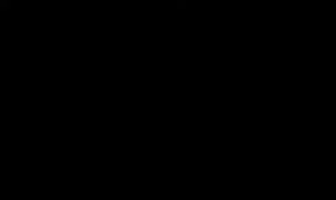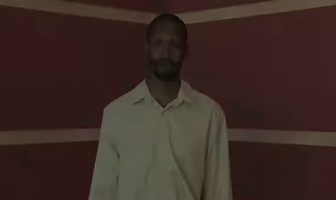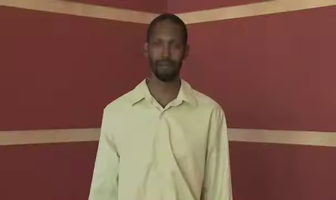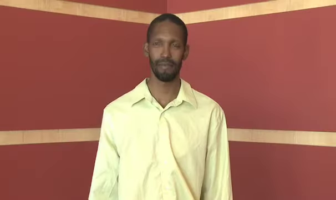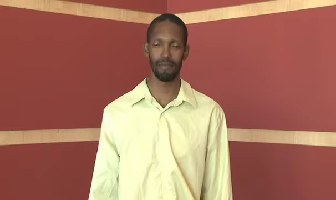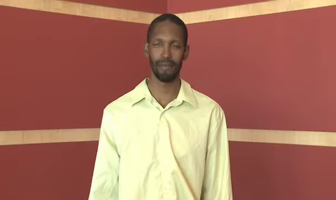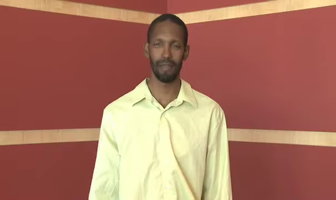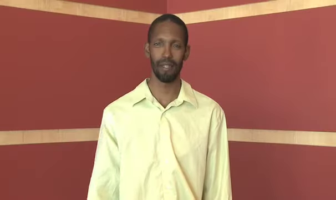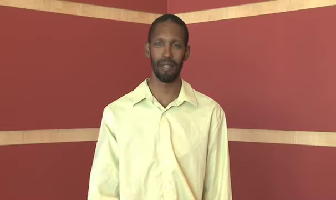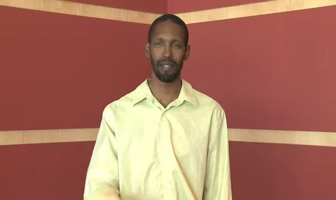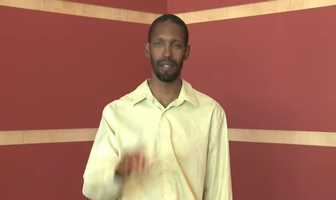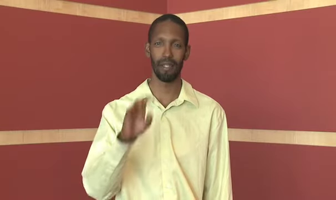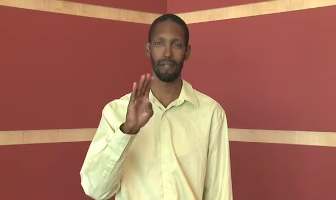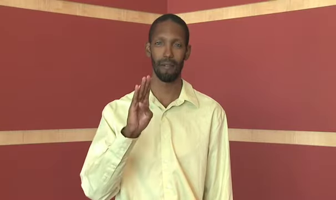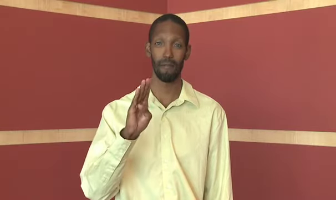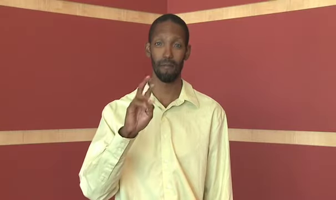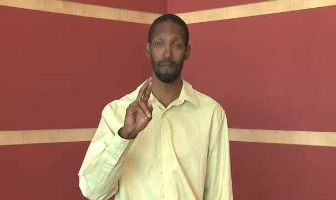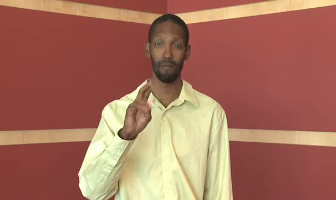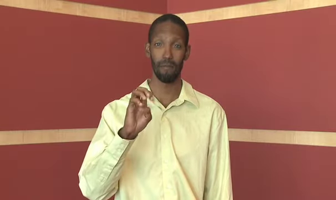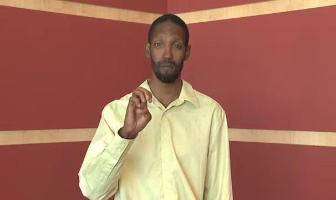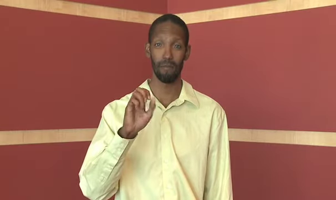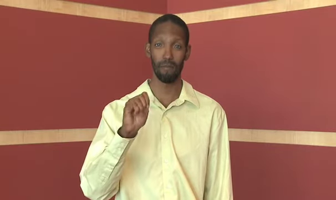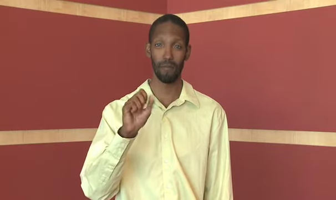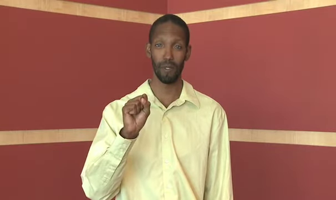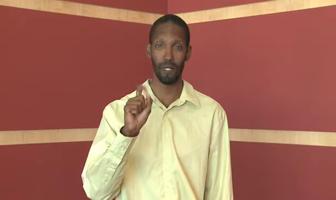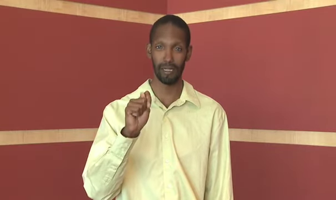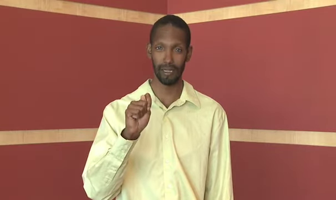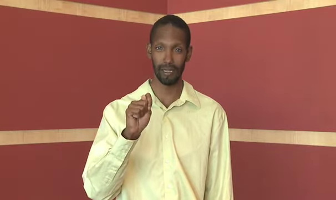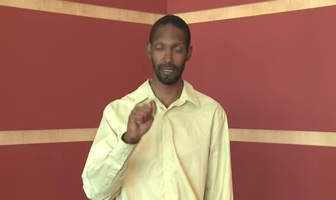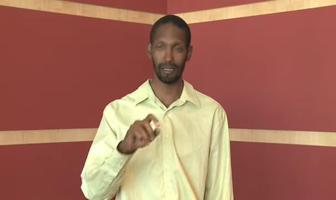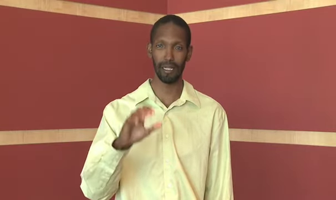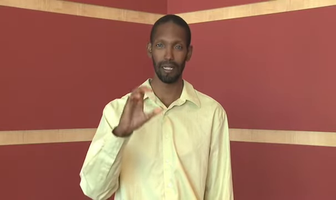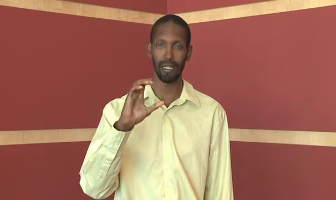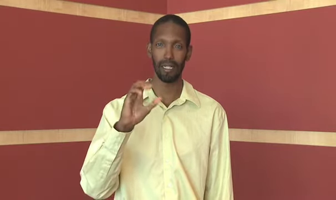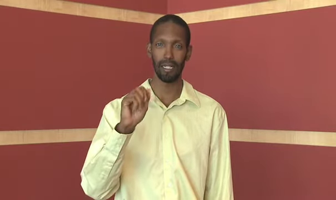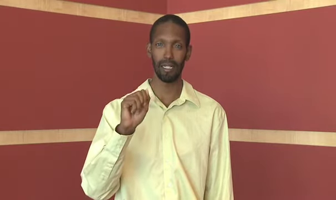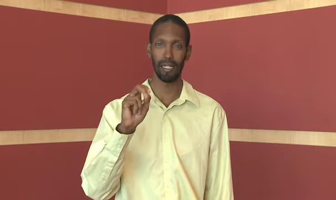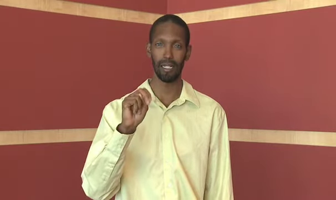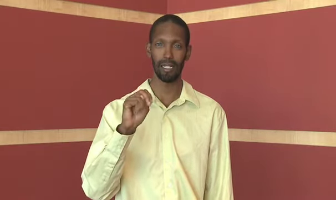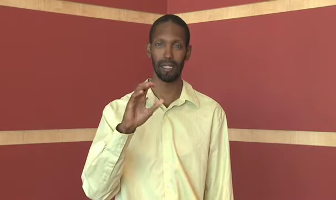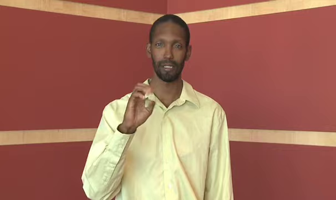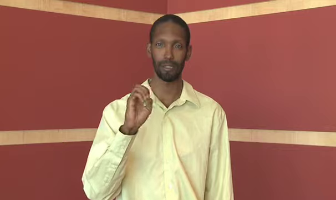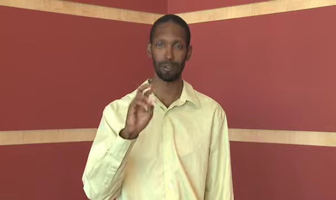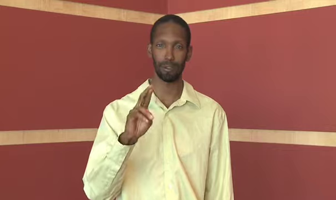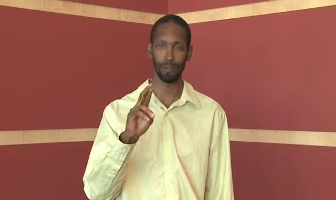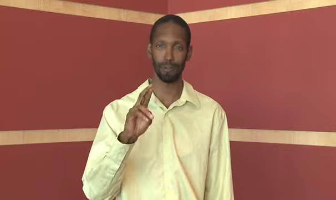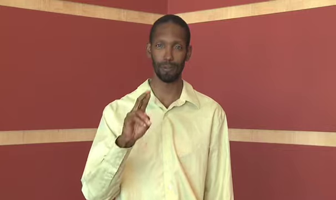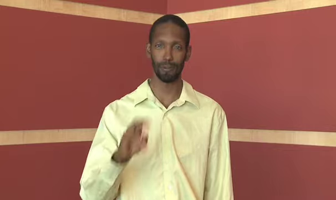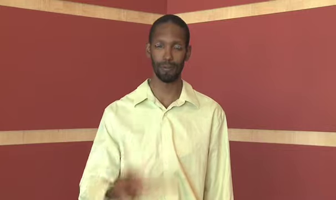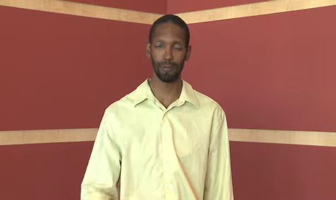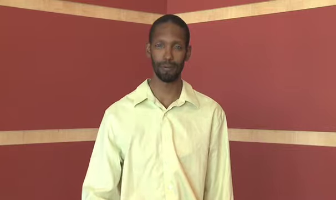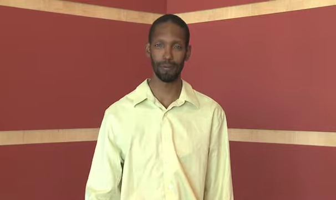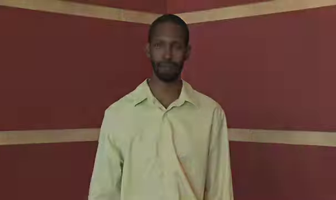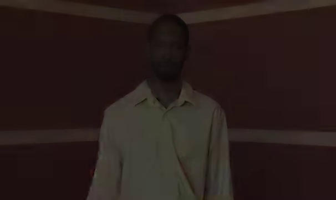Breast Cancer